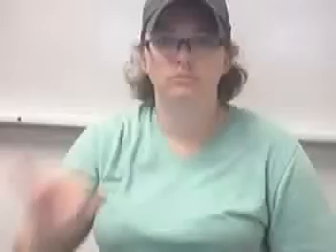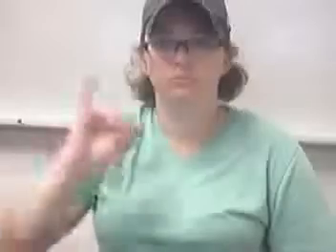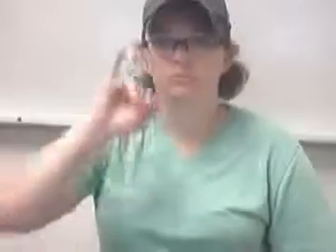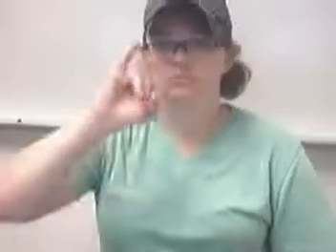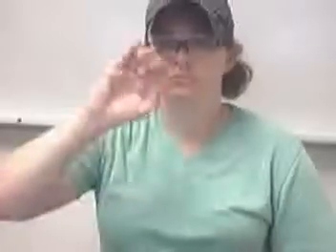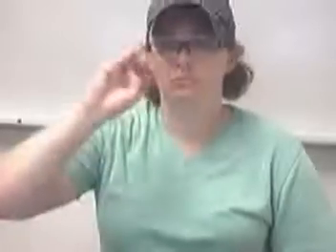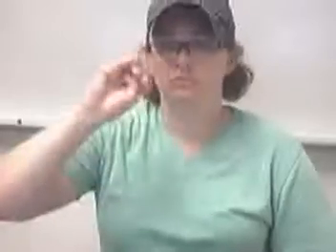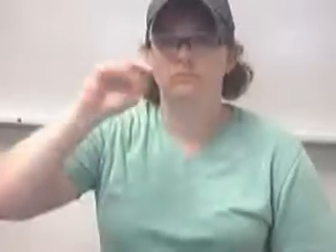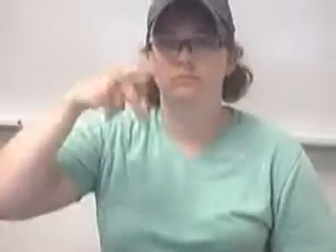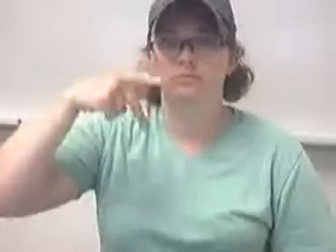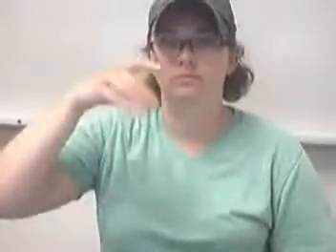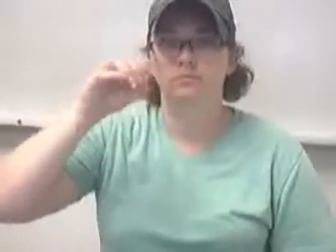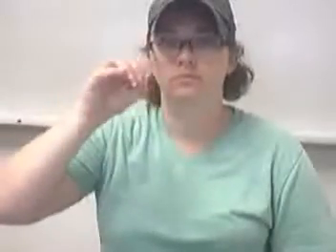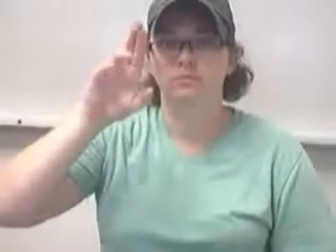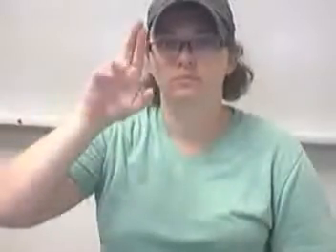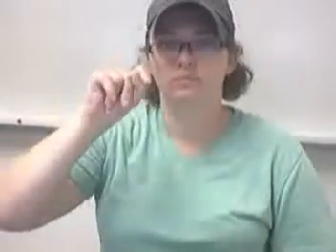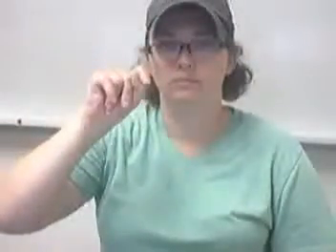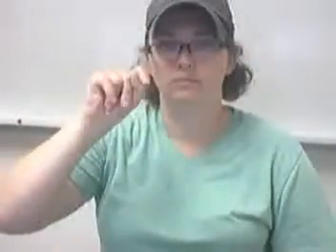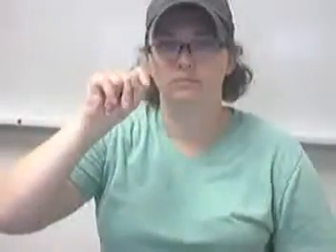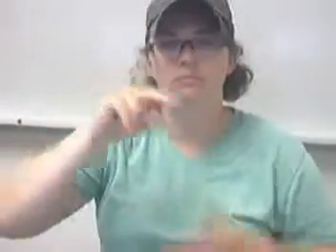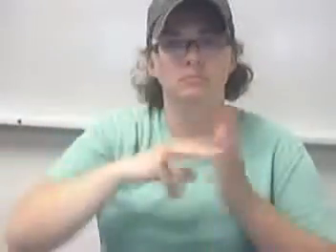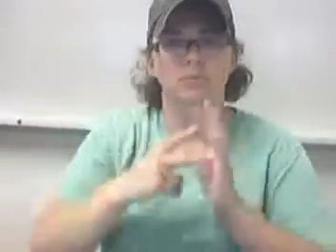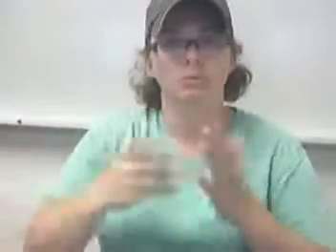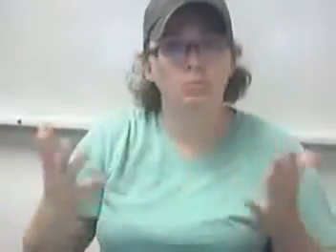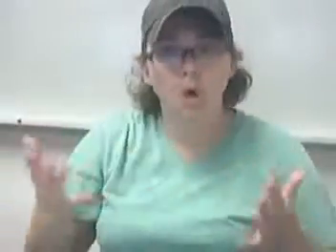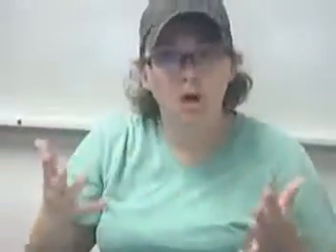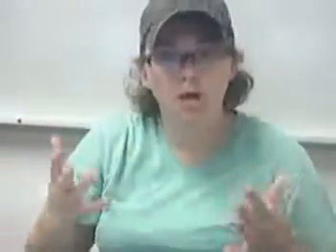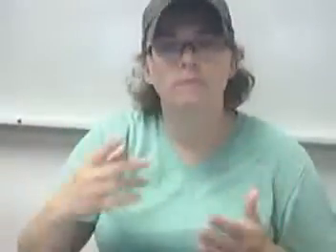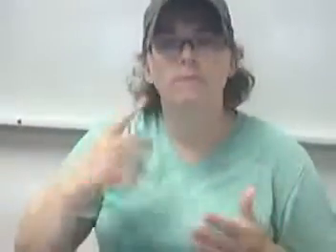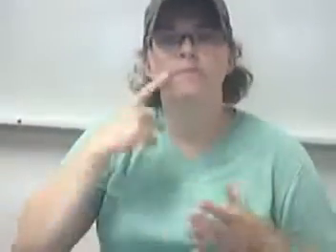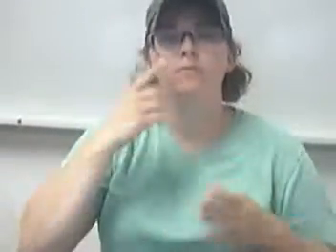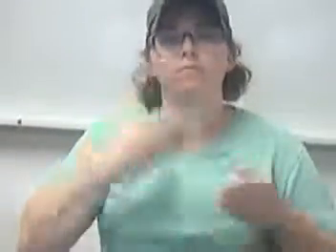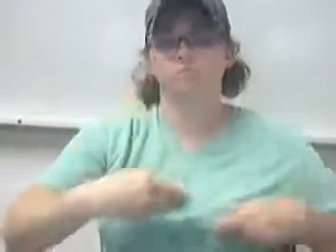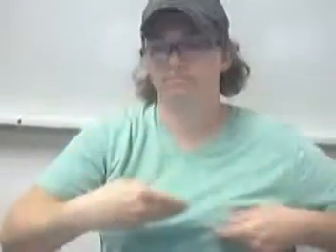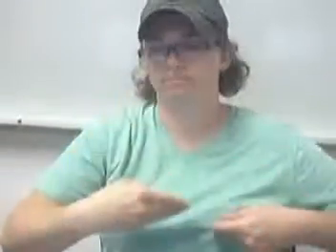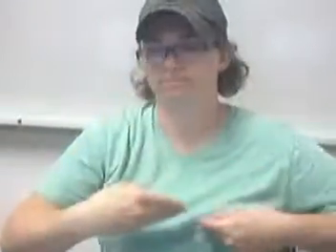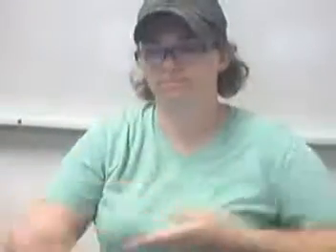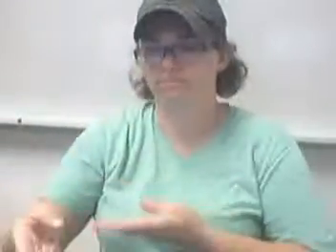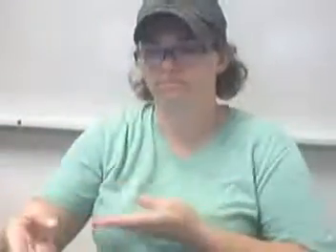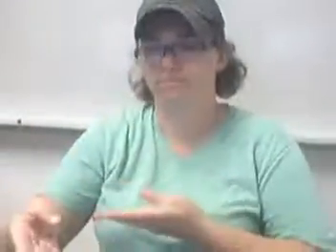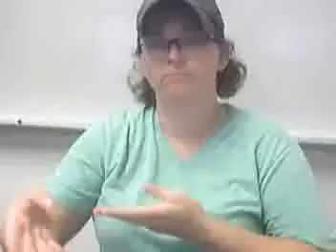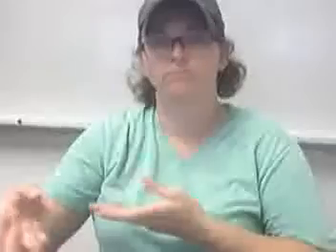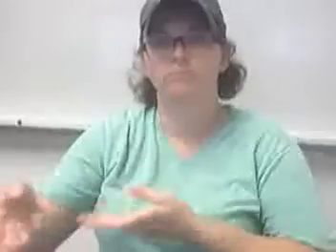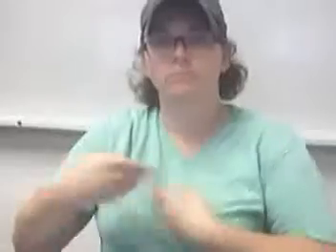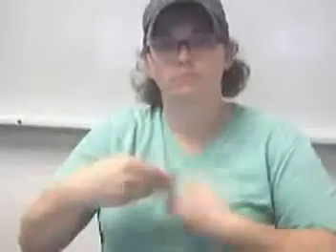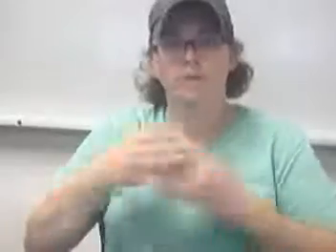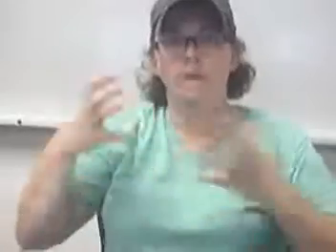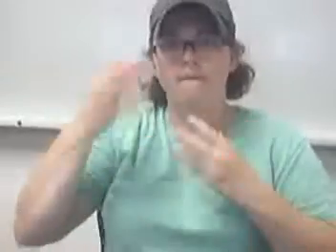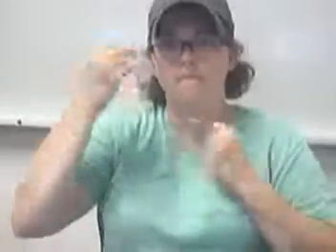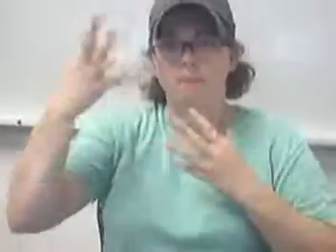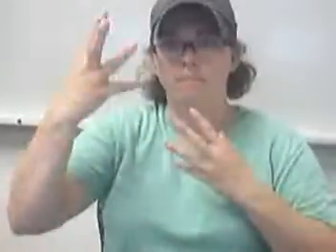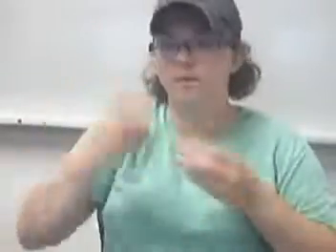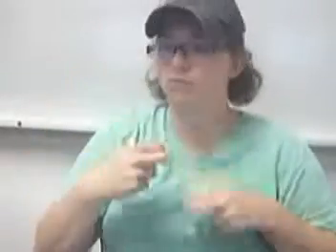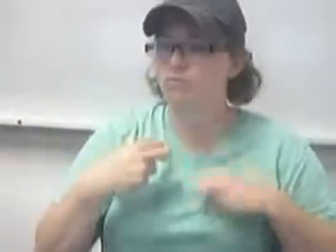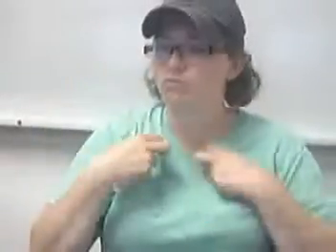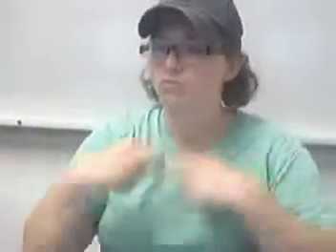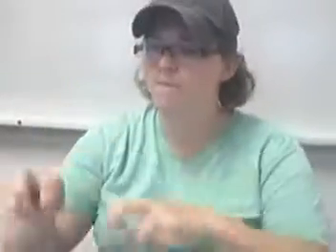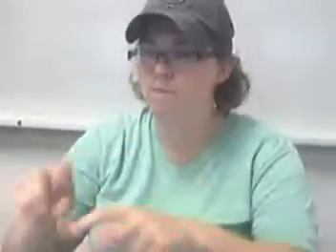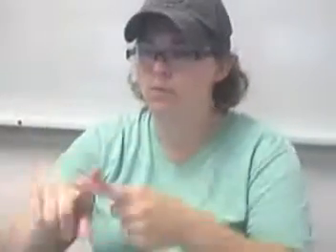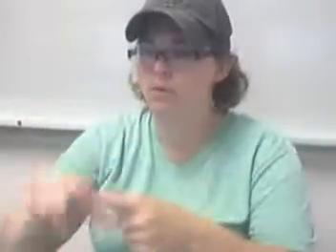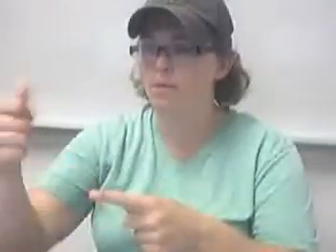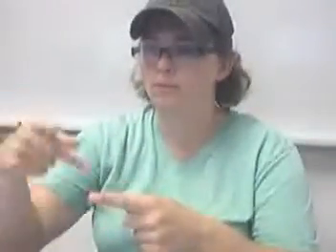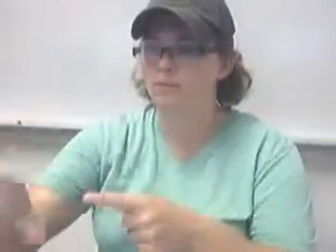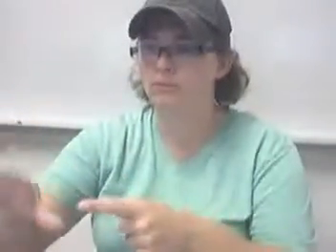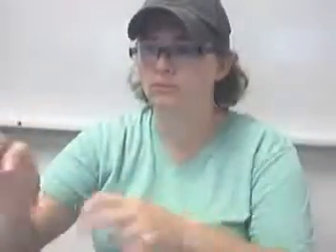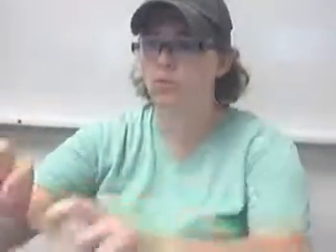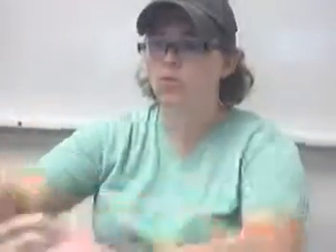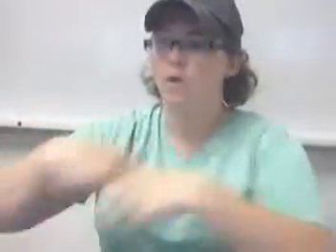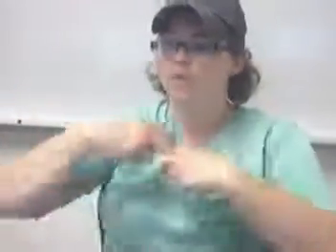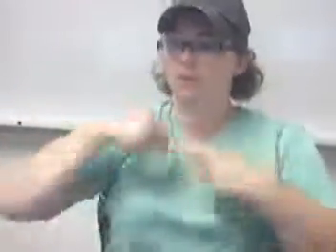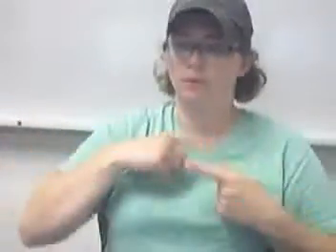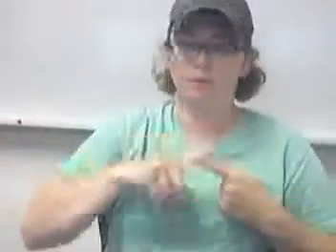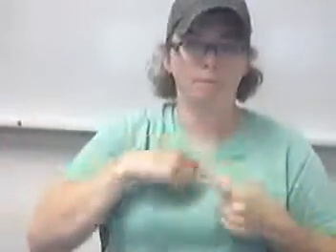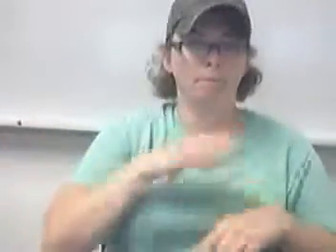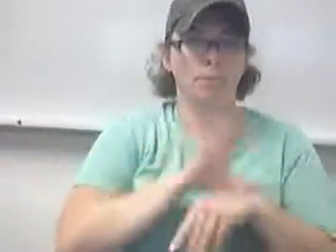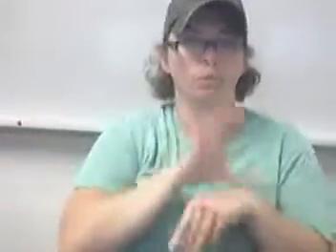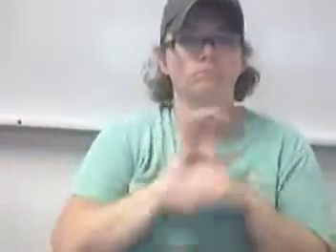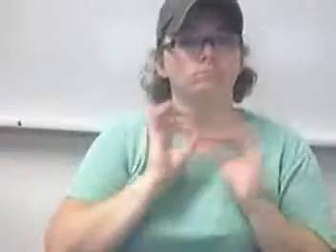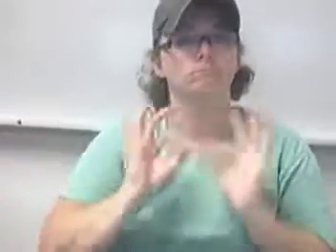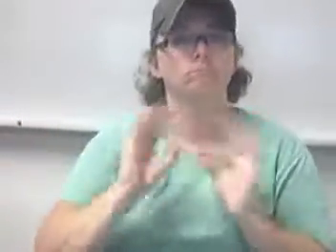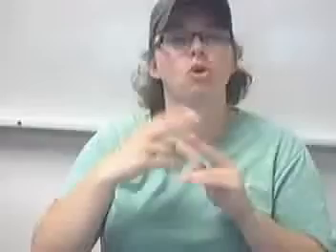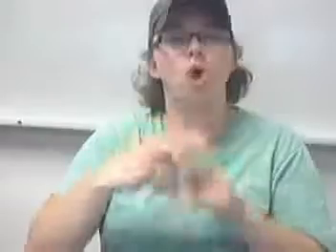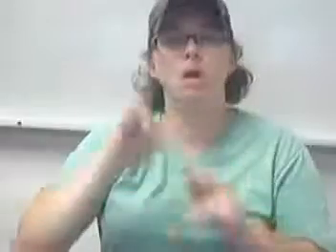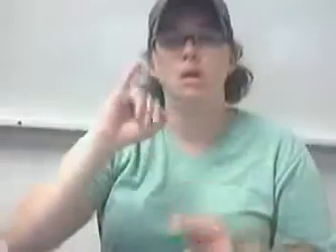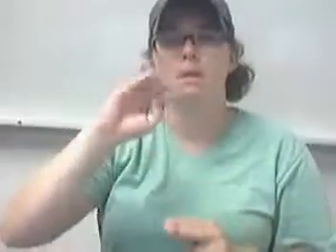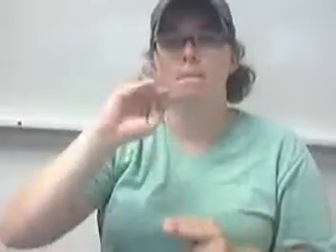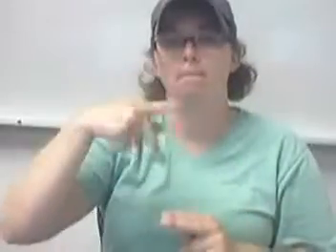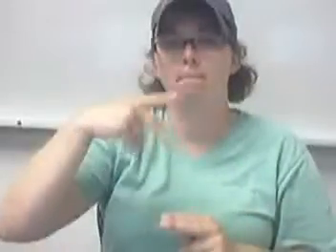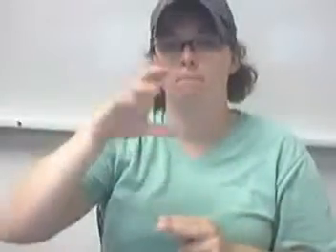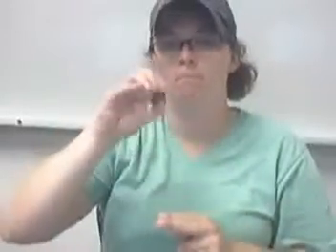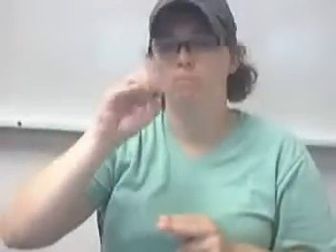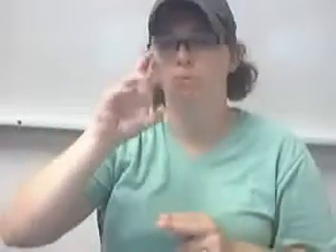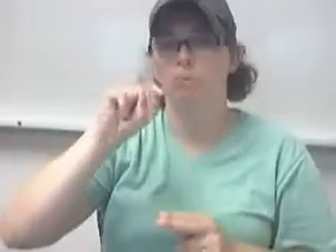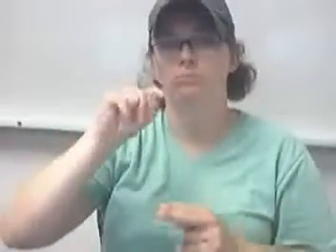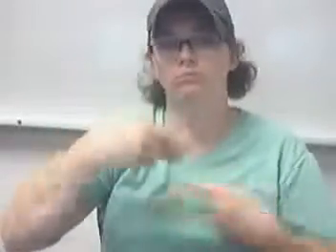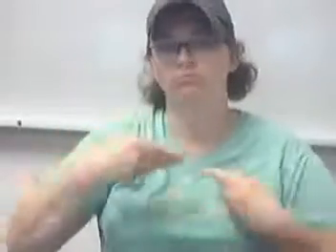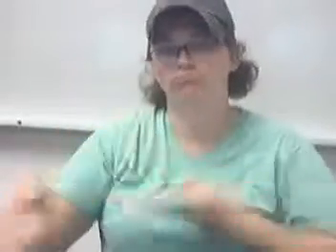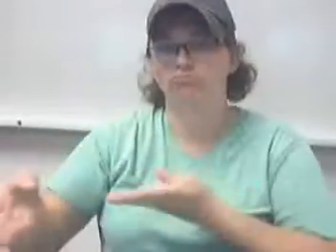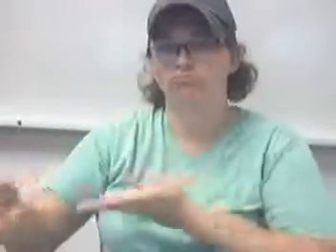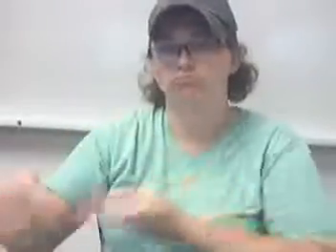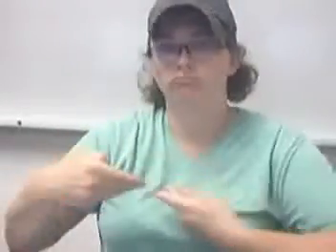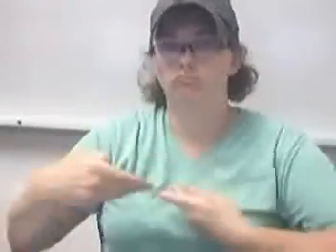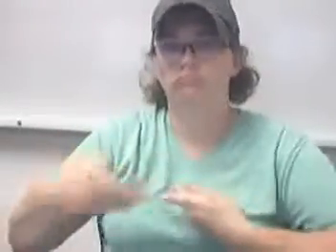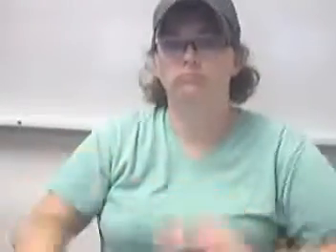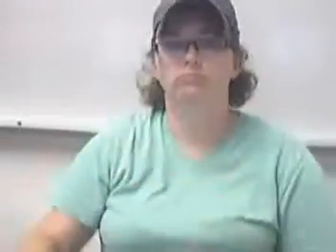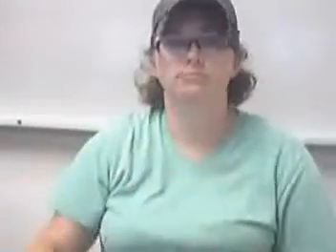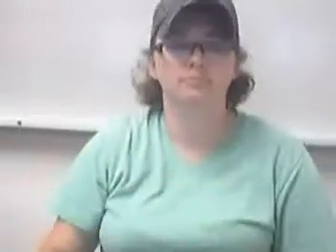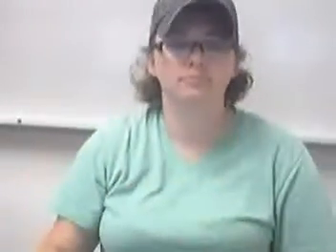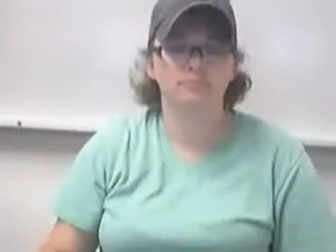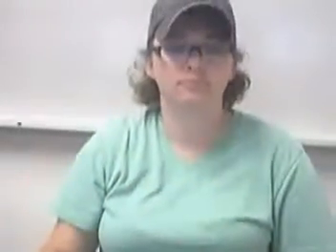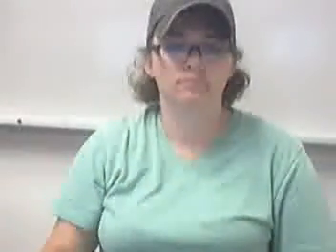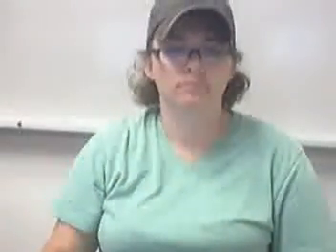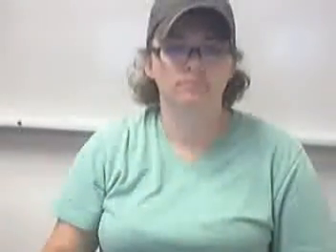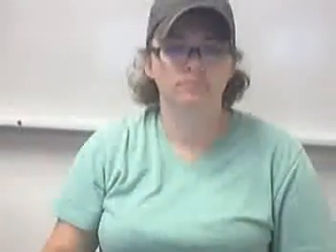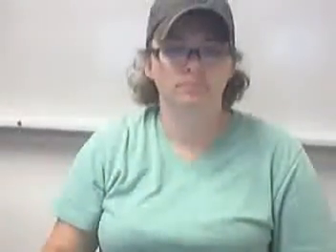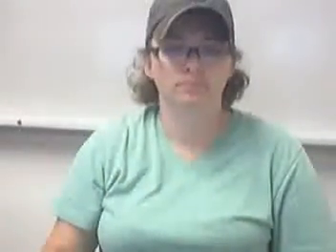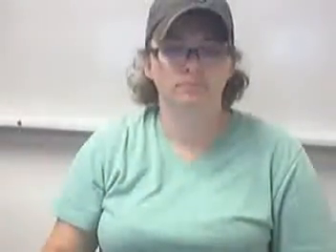Import